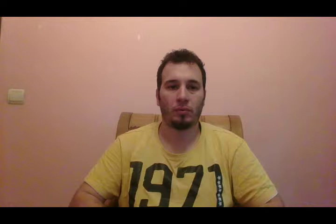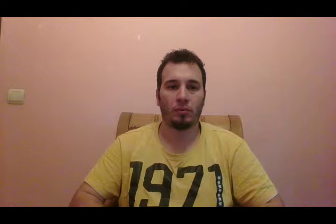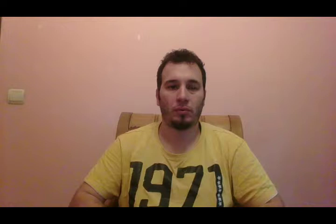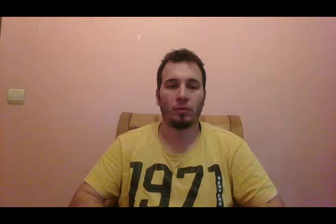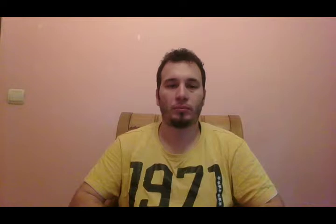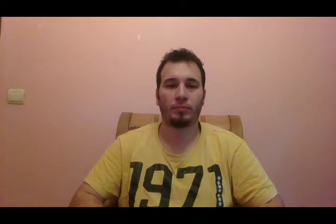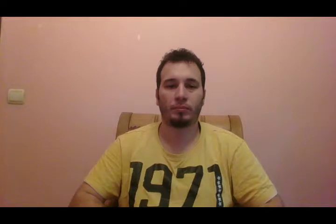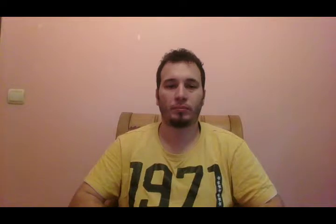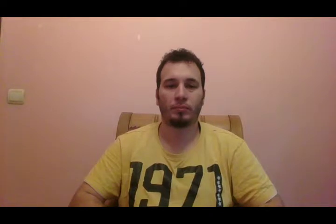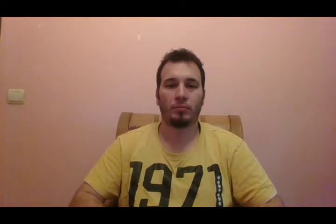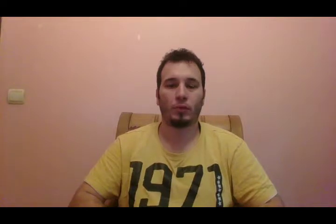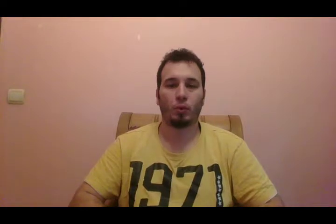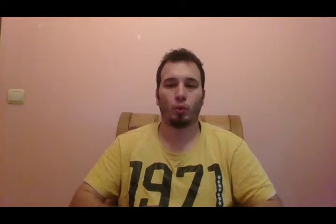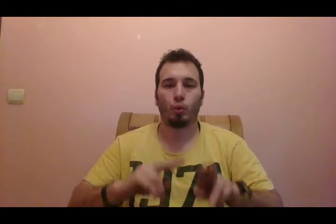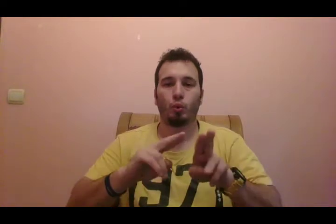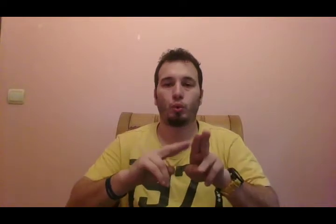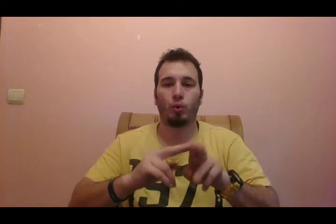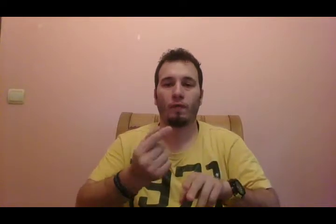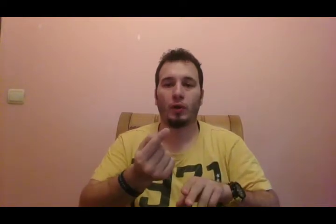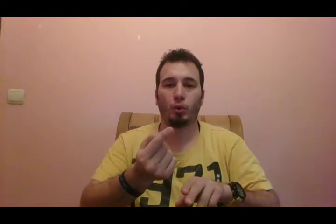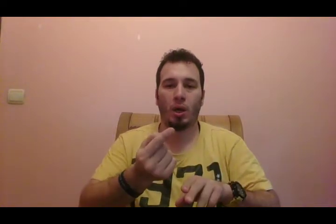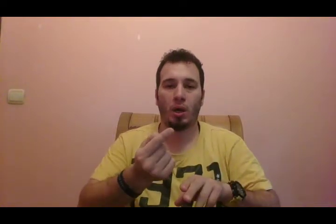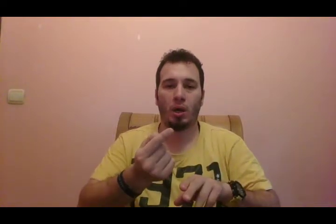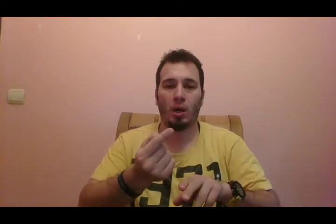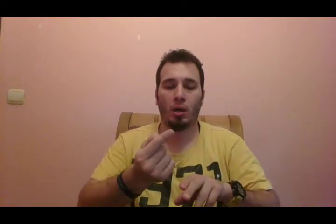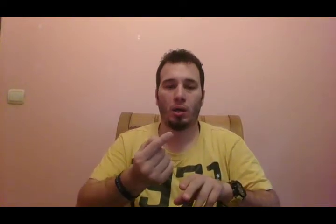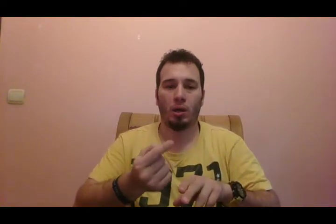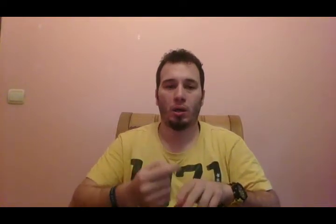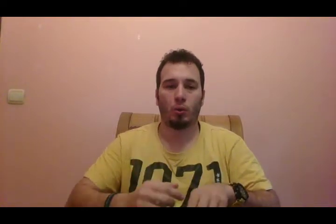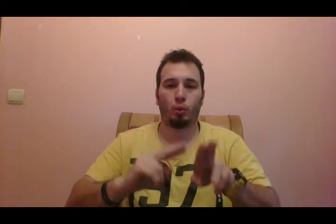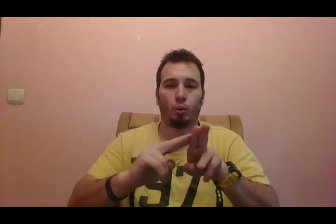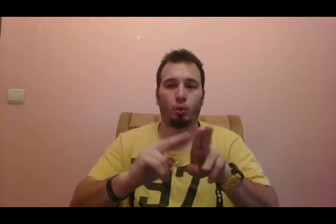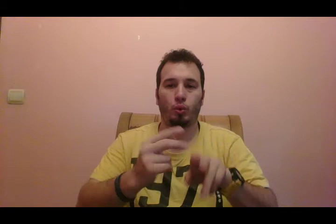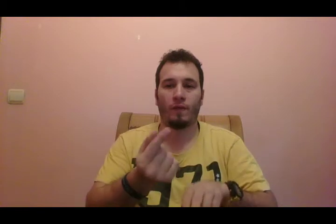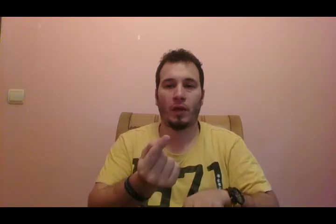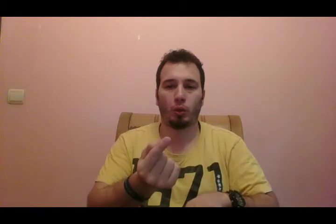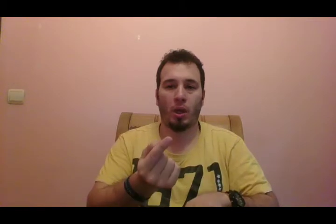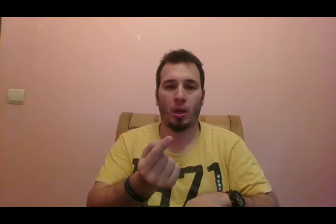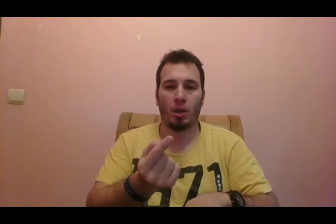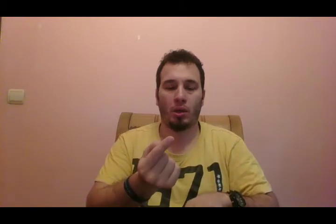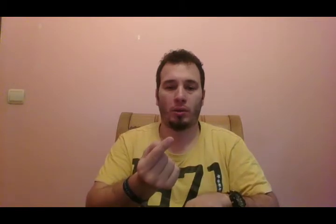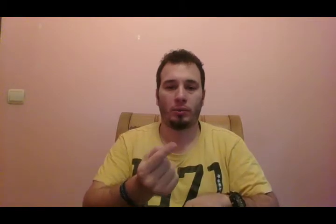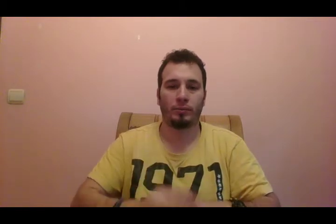chickpea